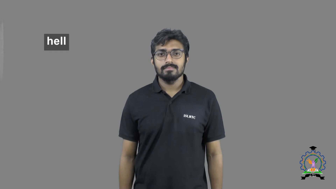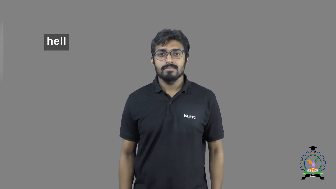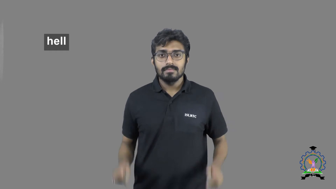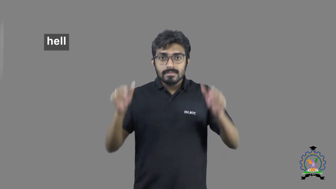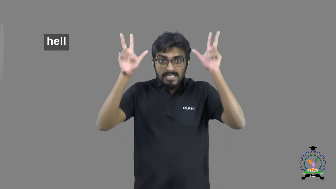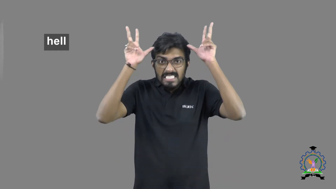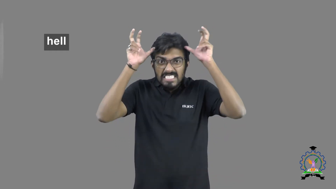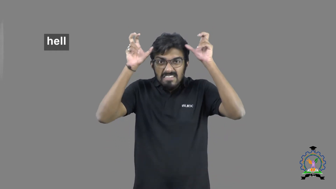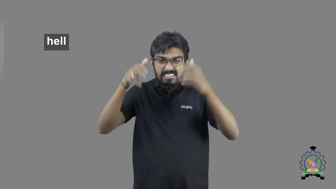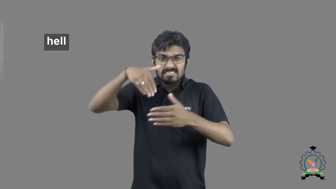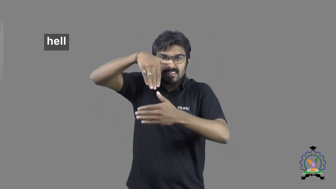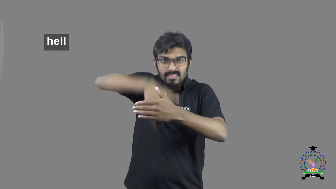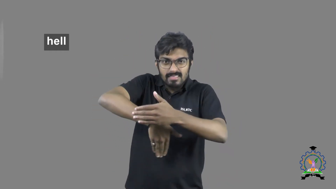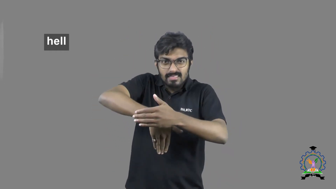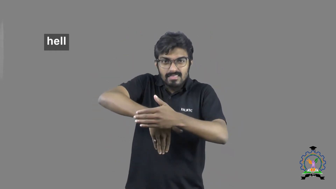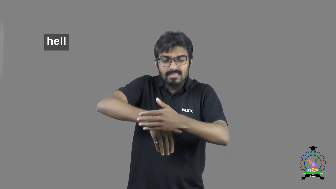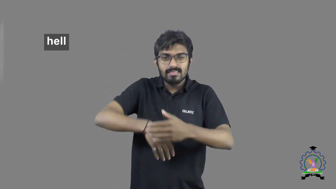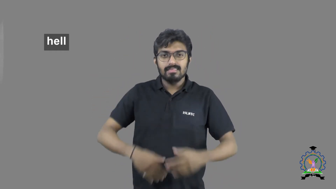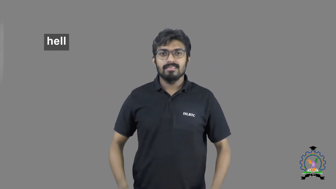hell